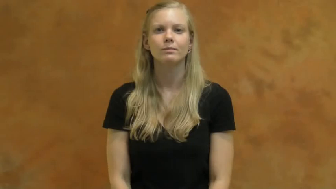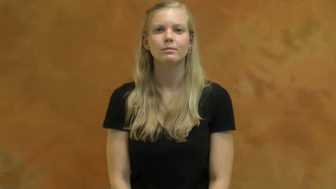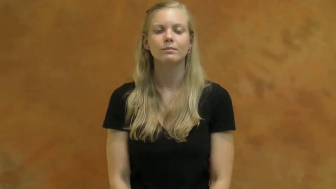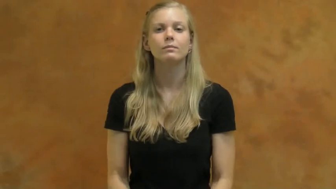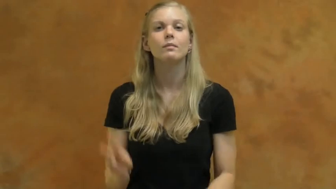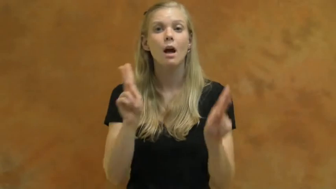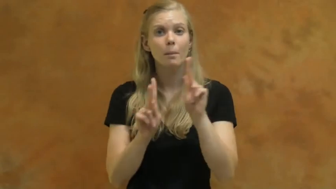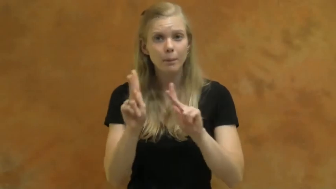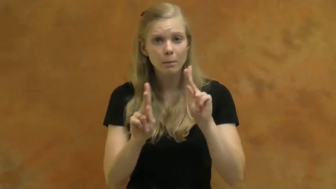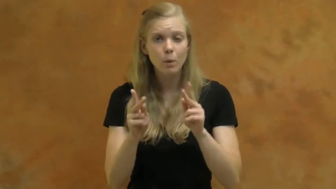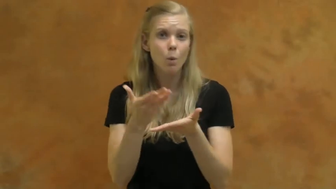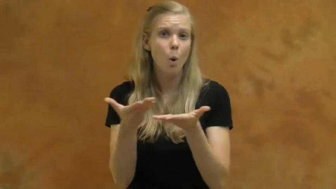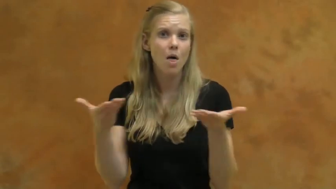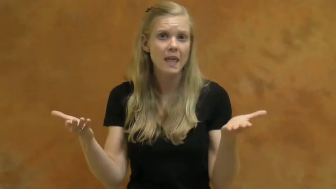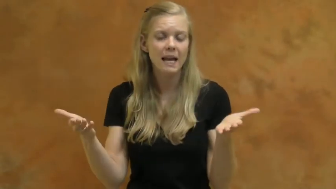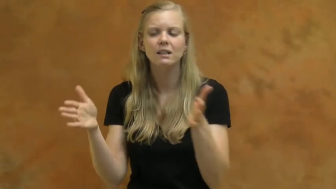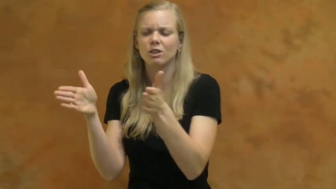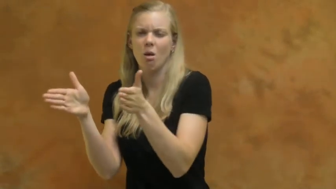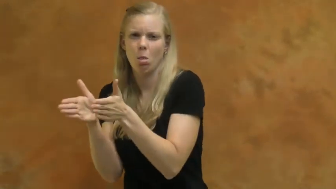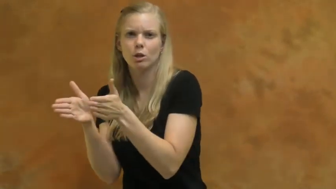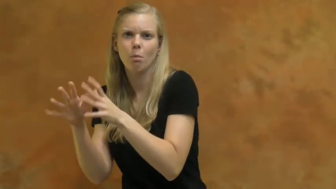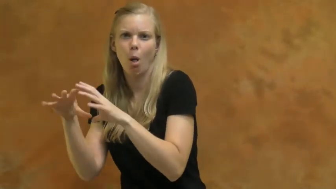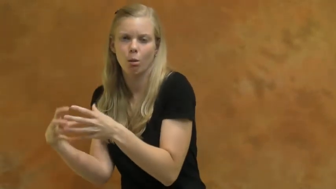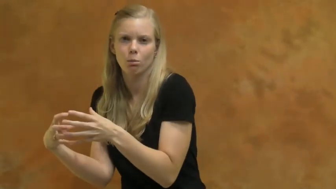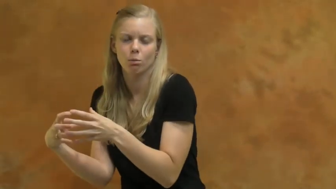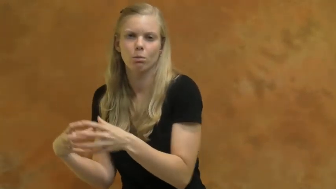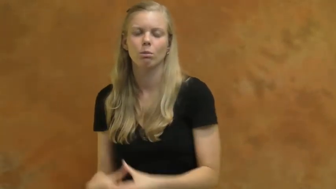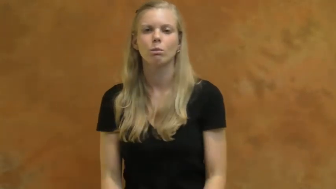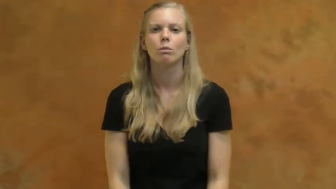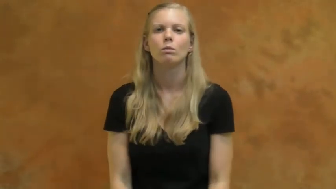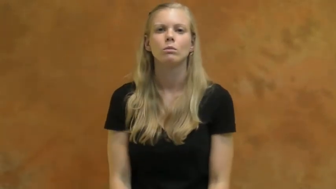minority